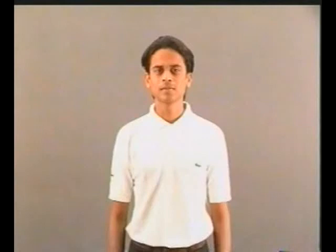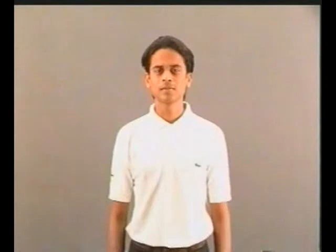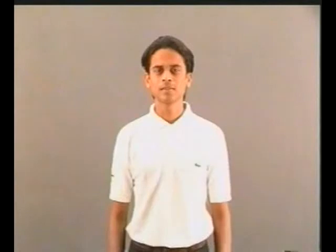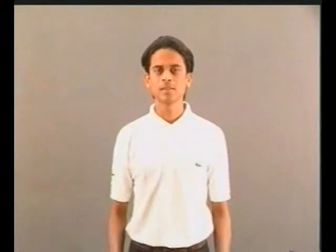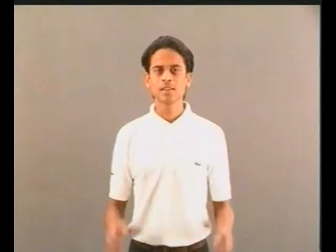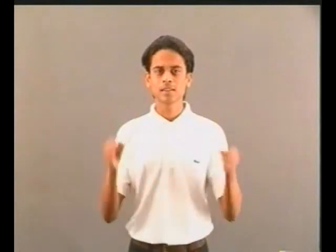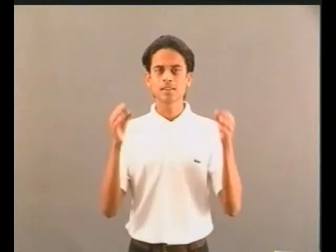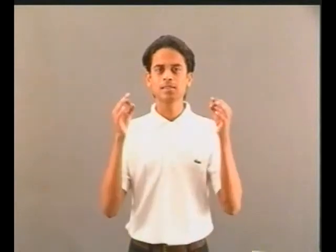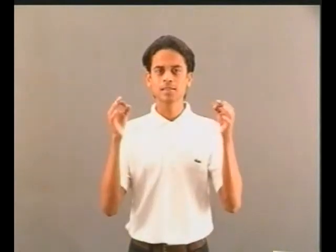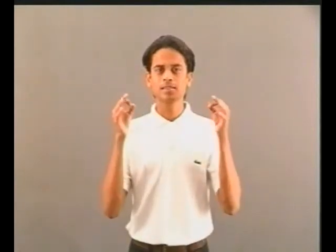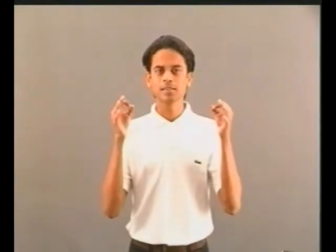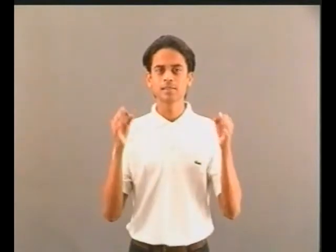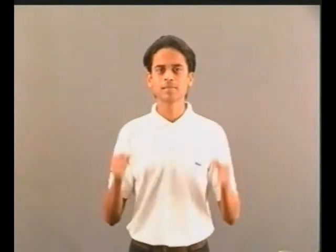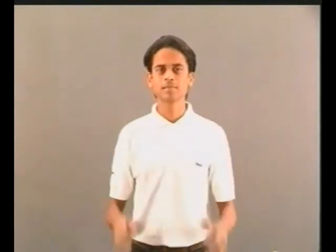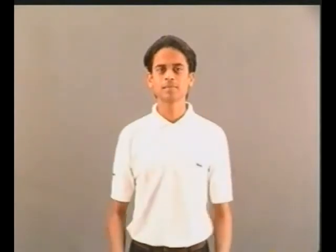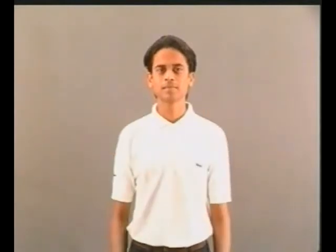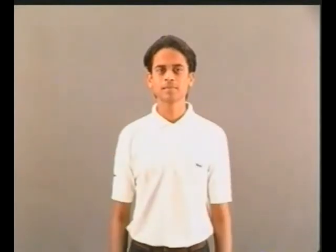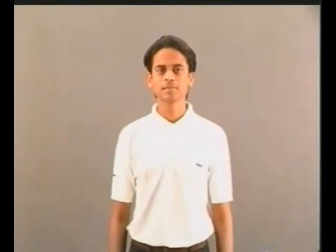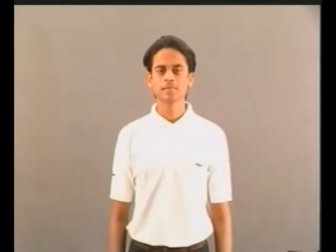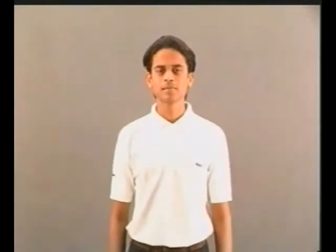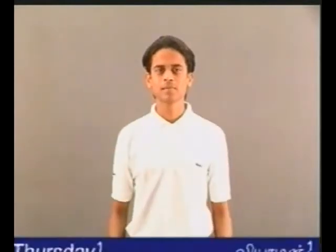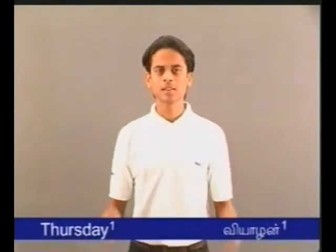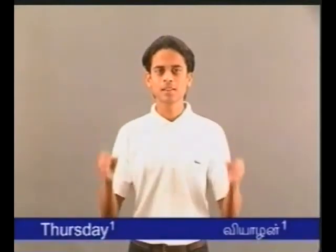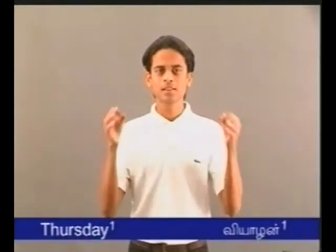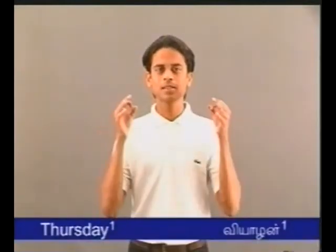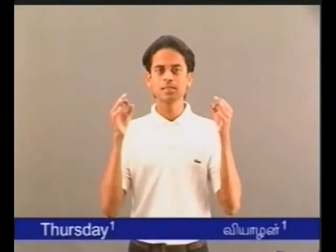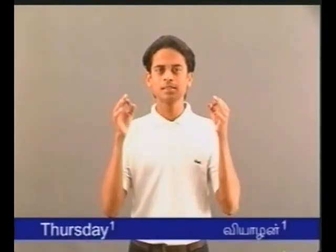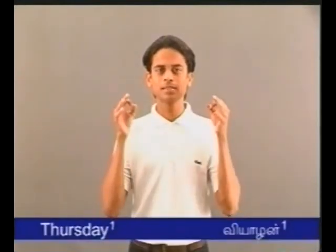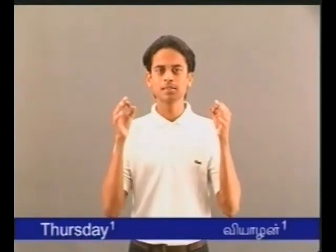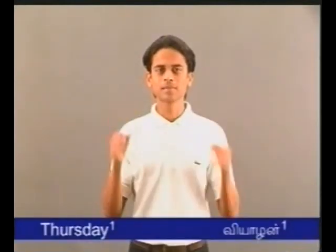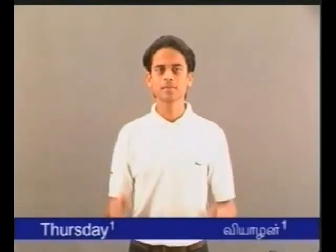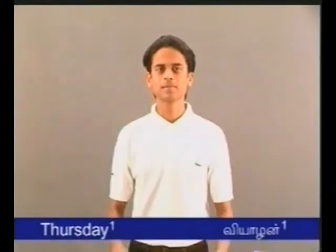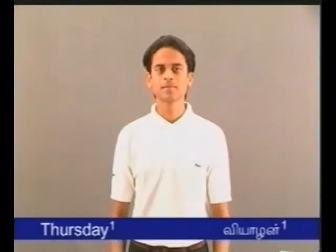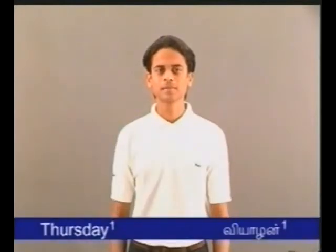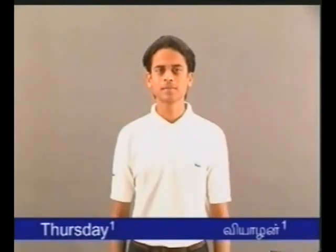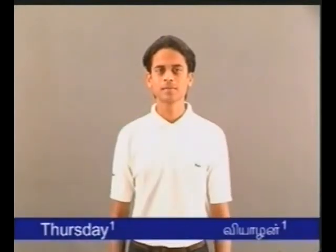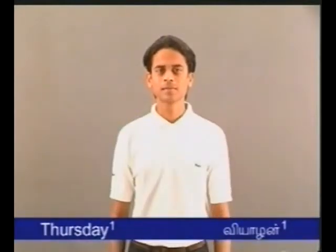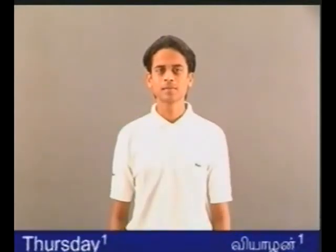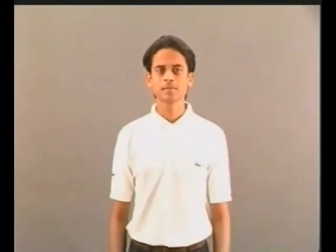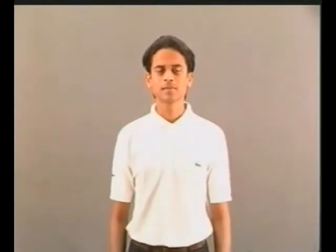thursday